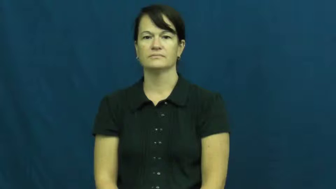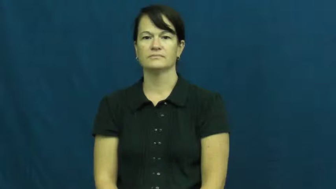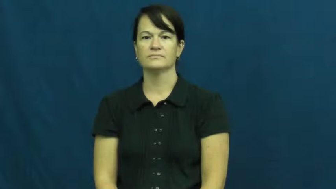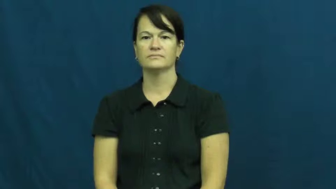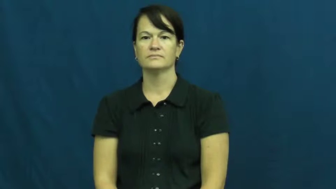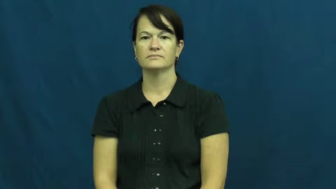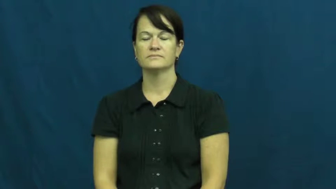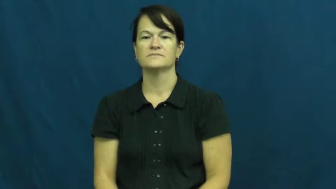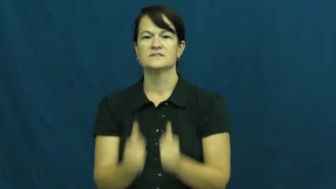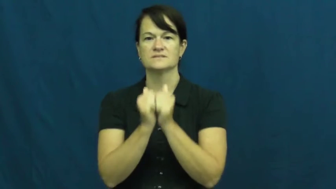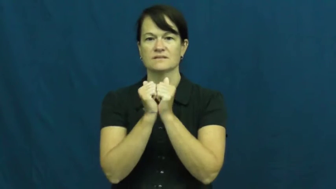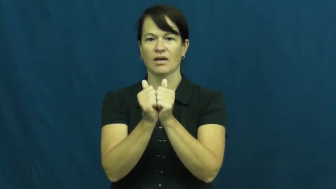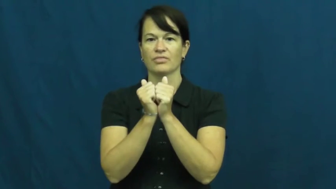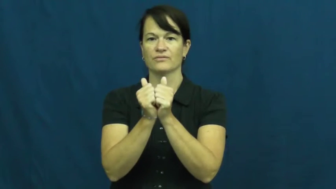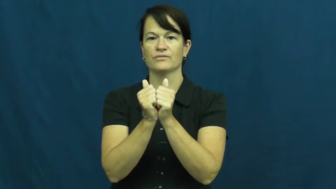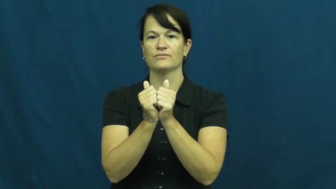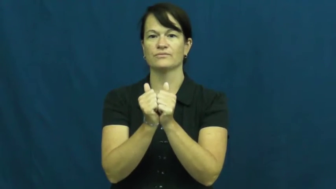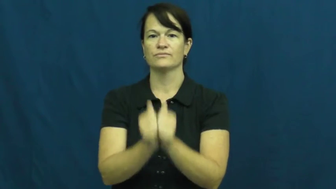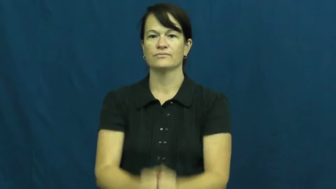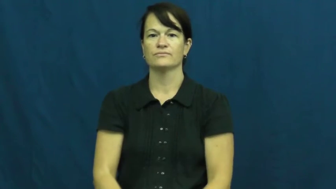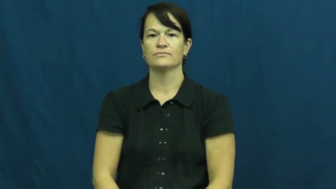together